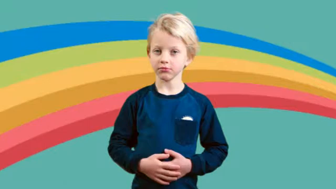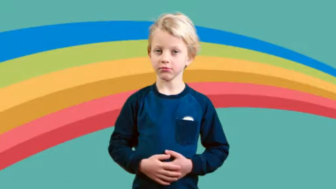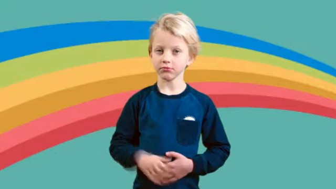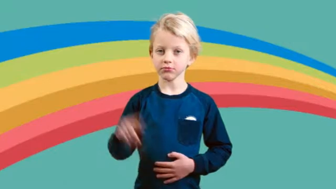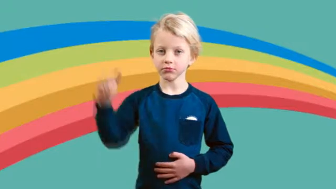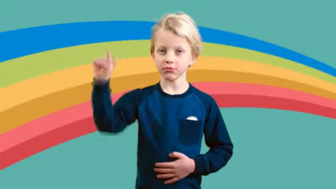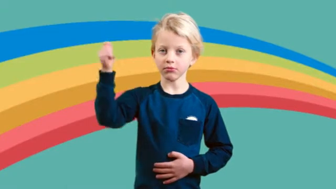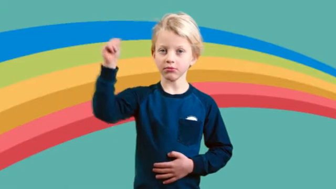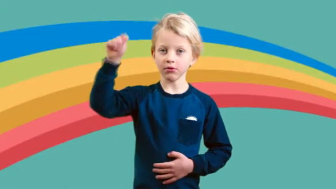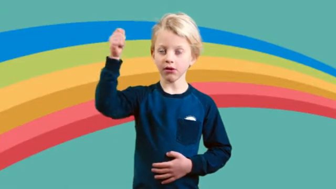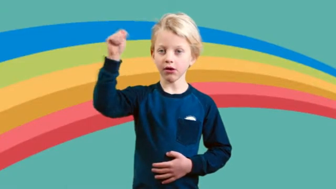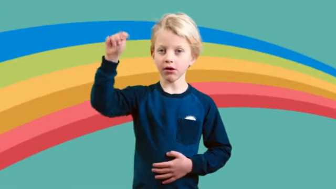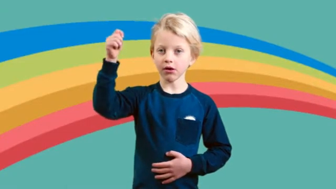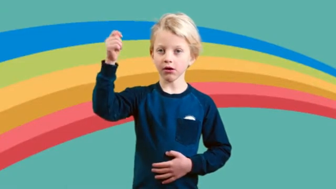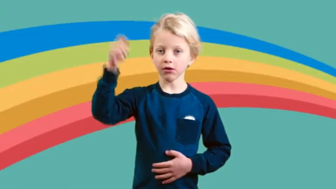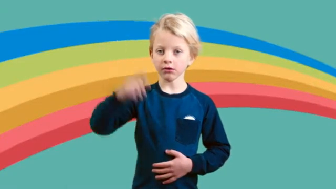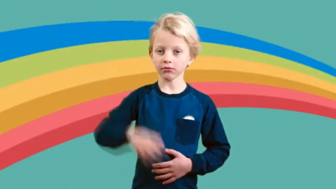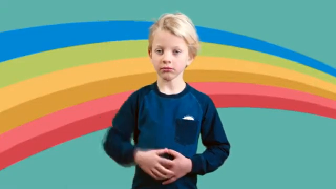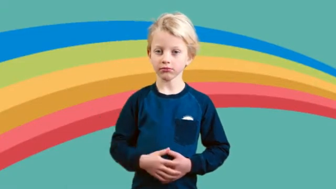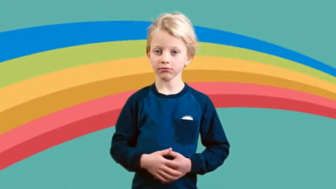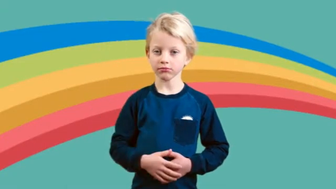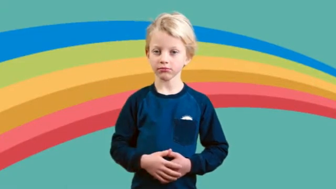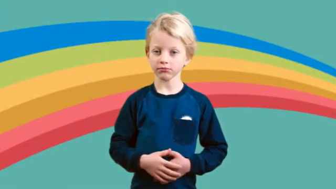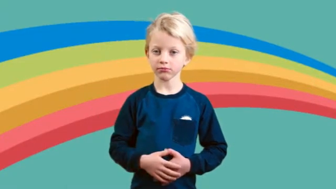Bathroom